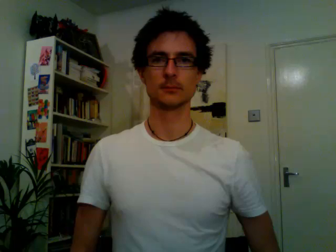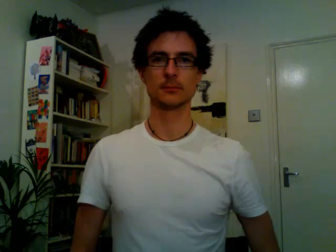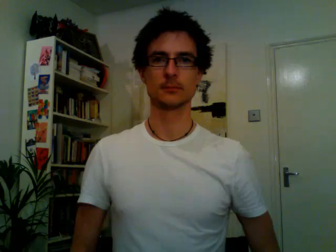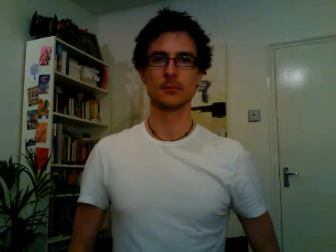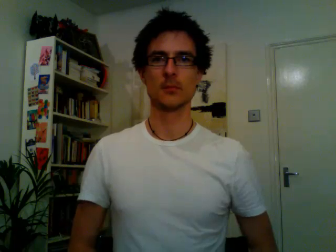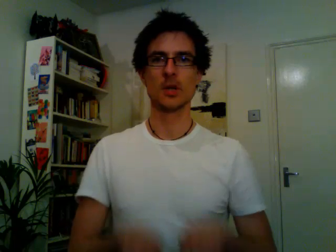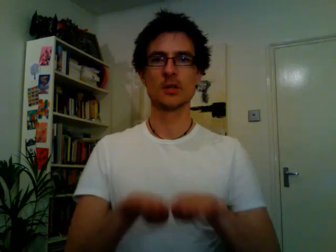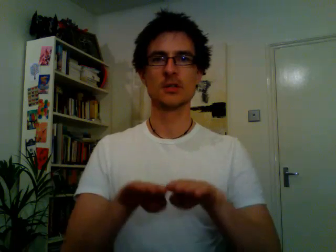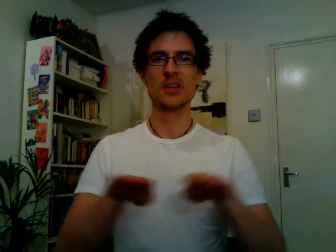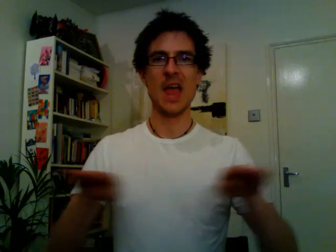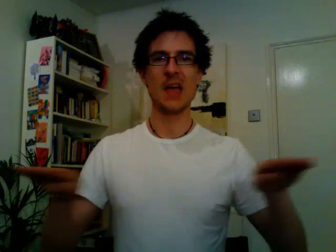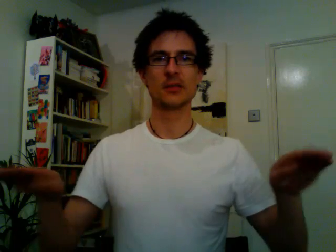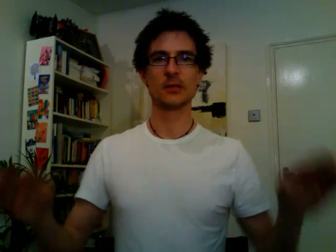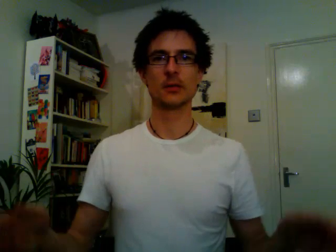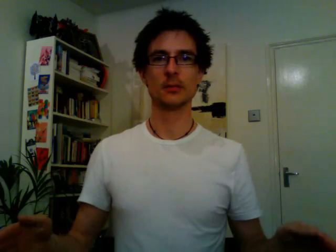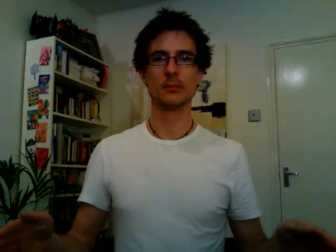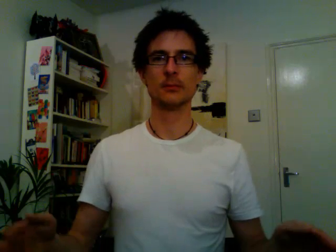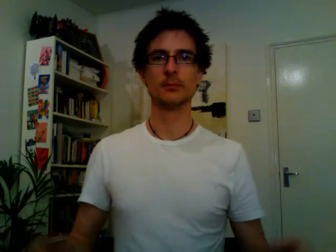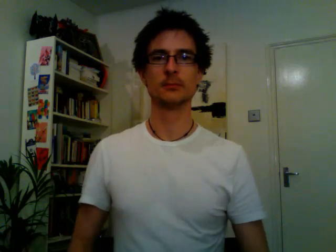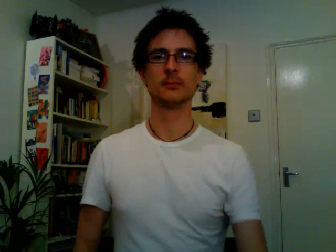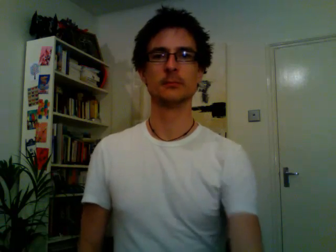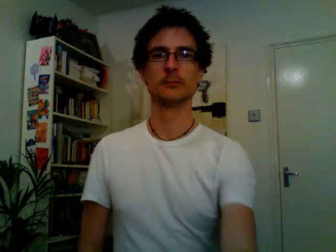desk